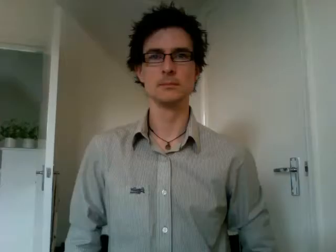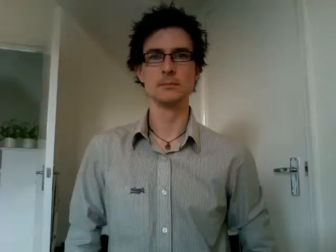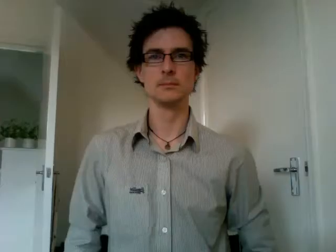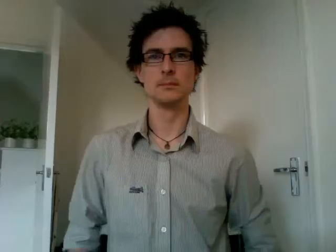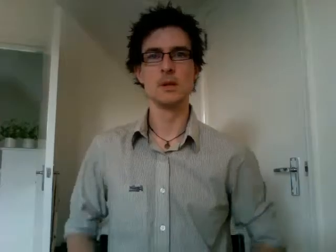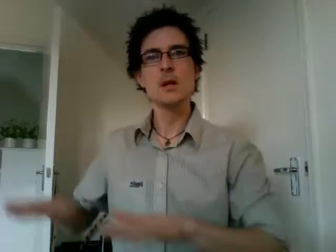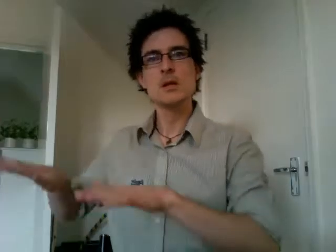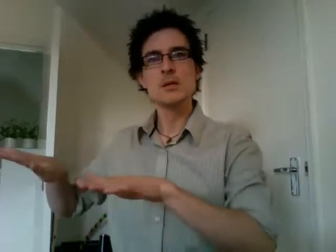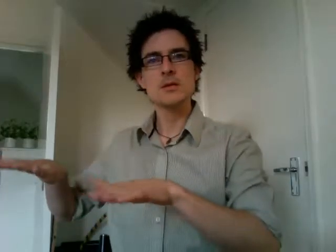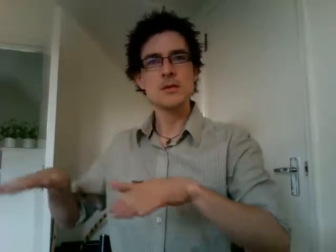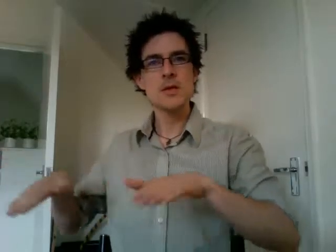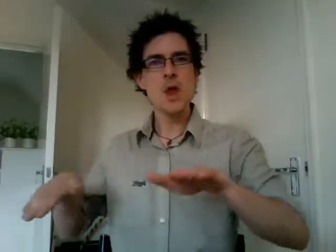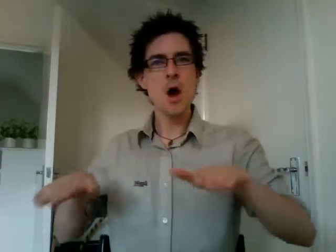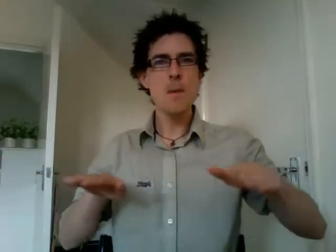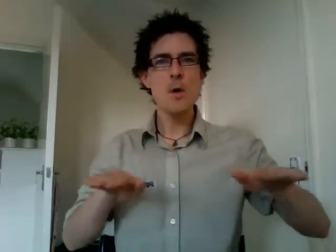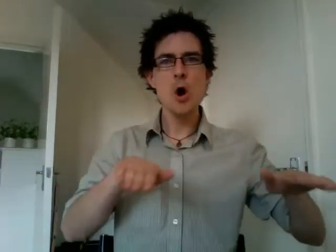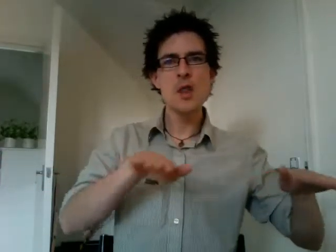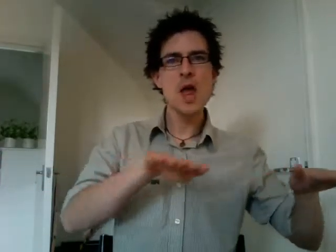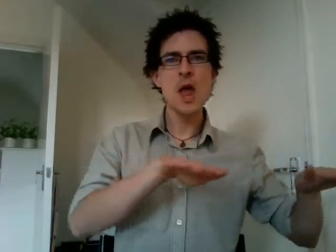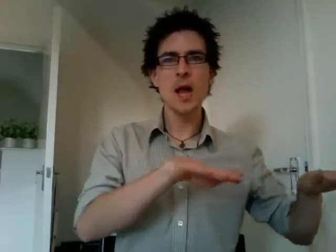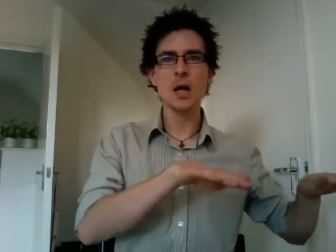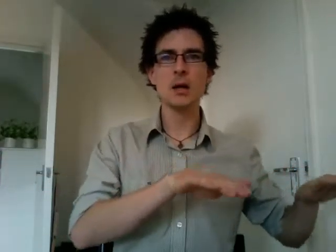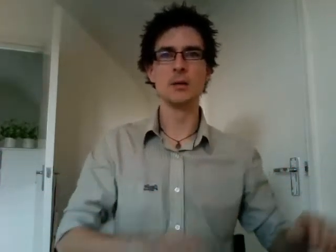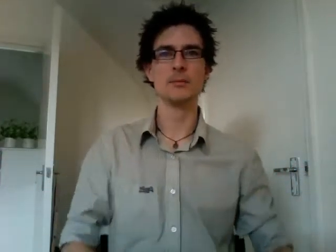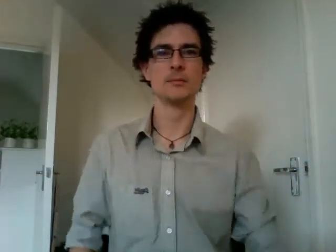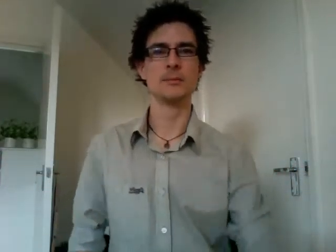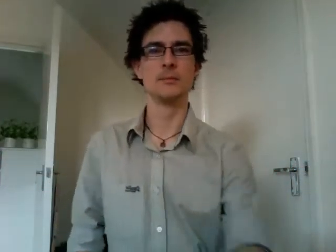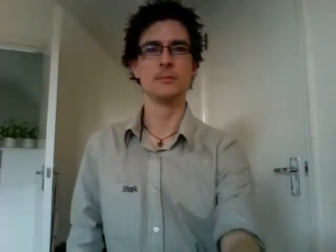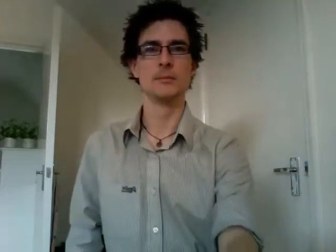snowboarding